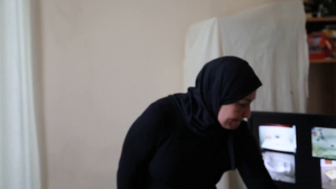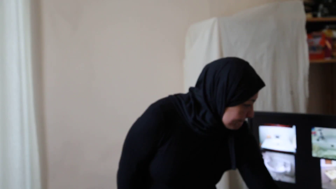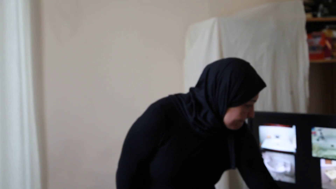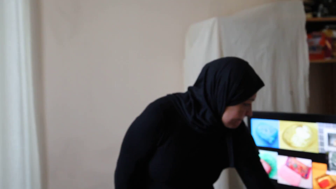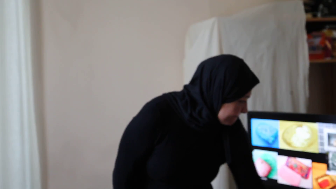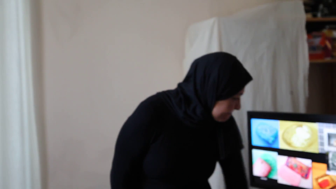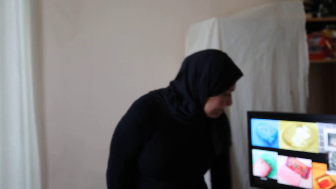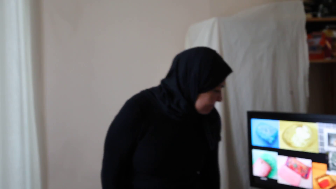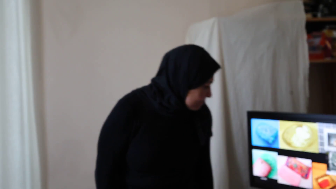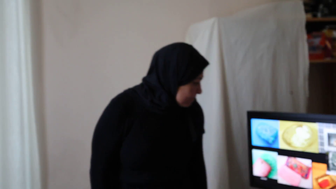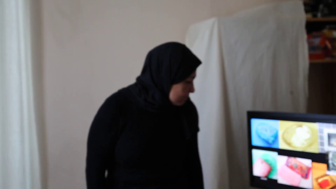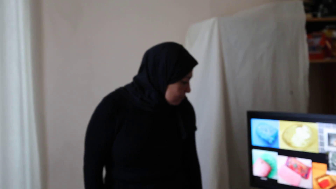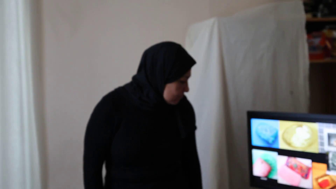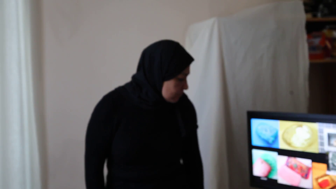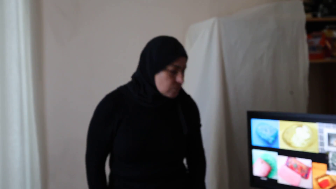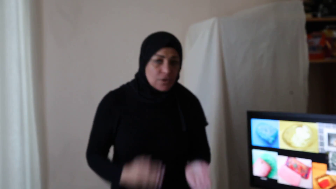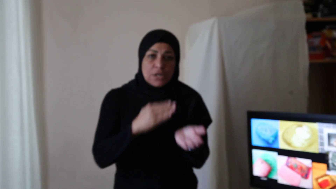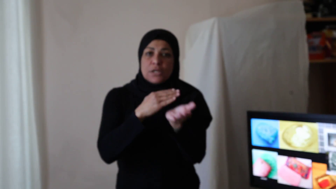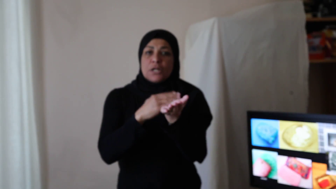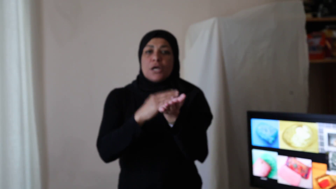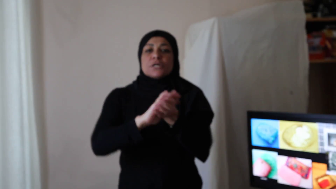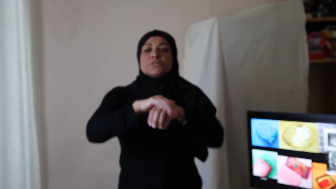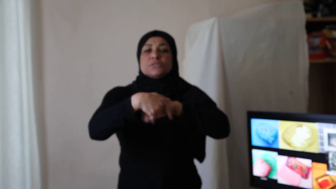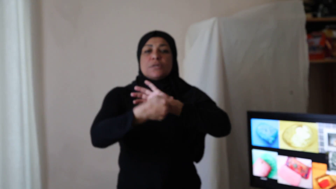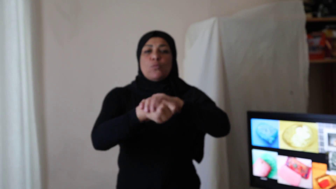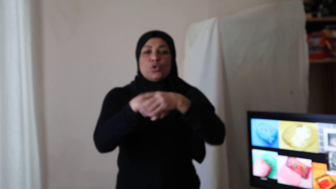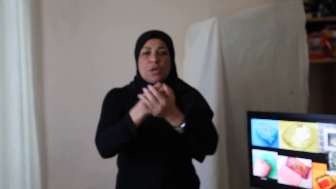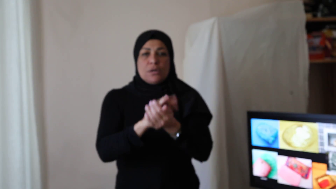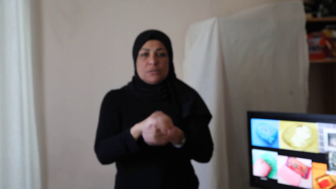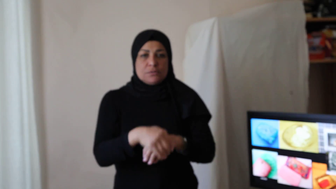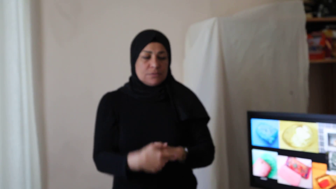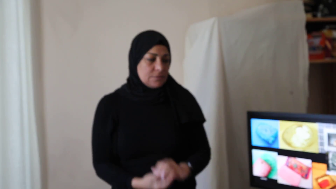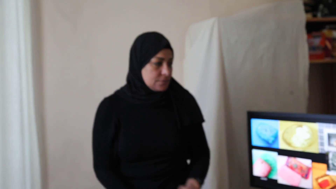soap